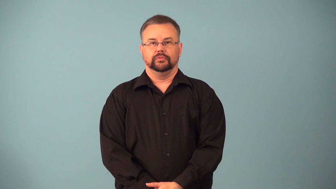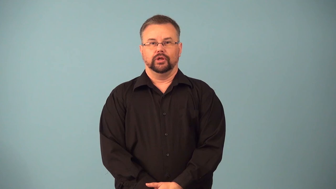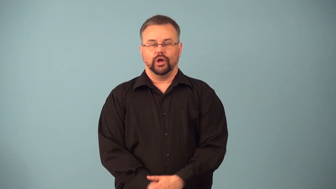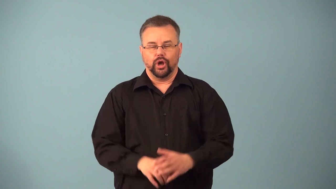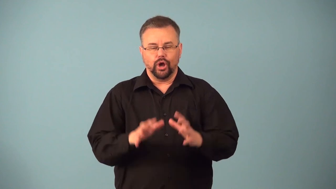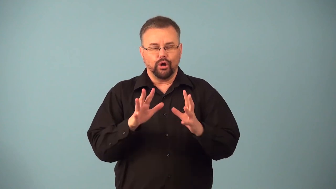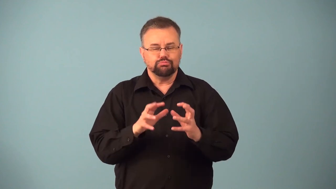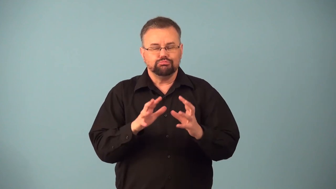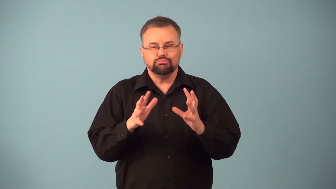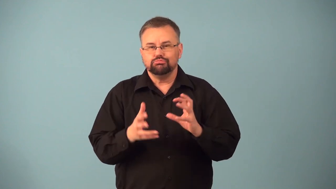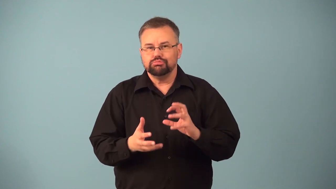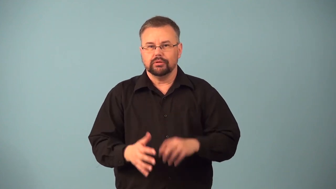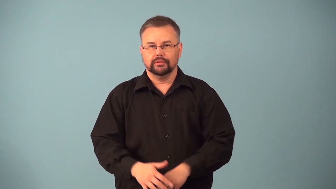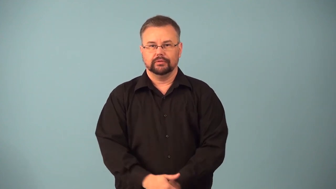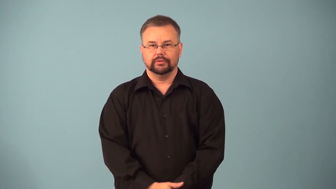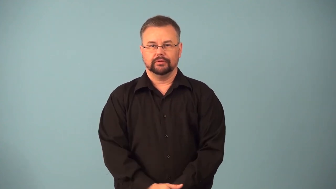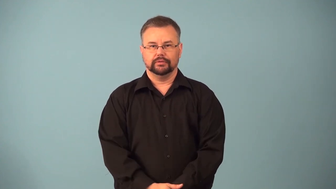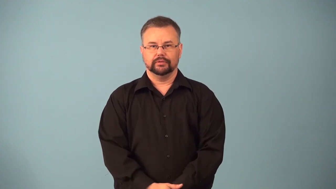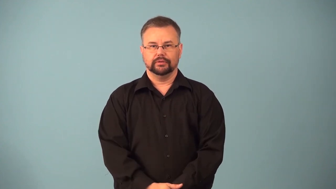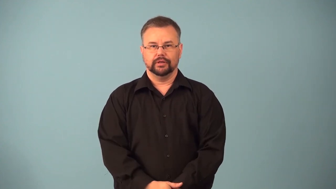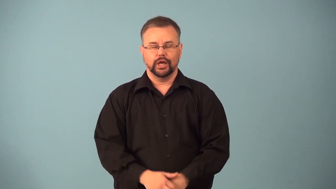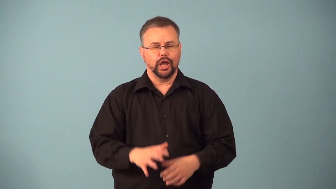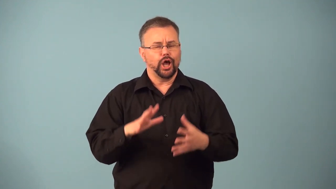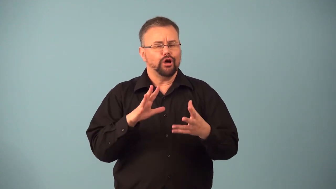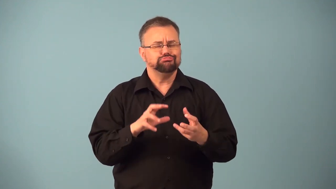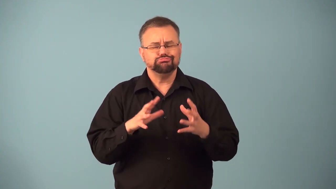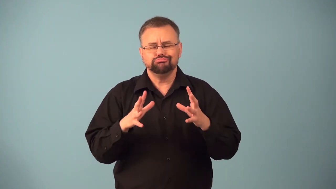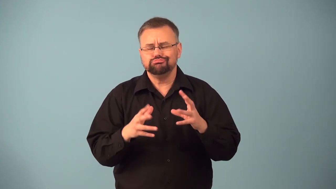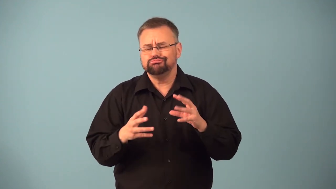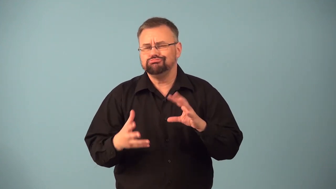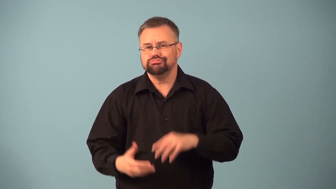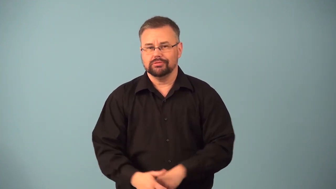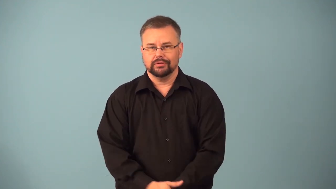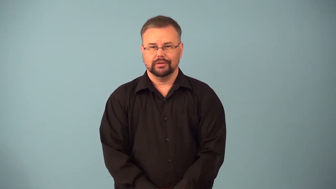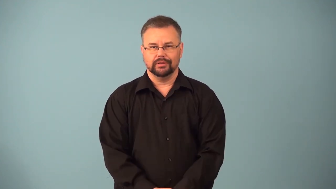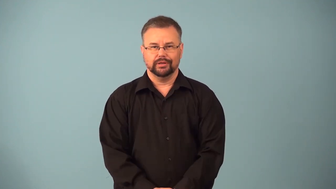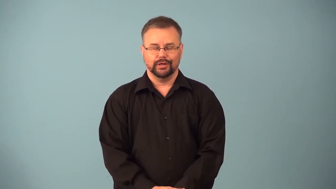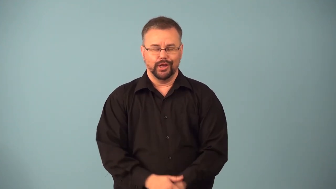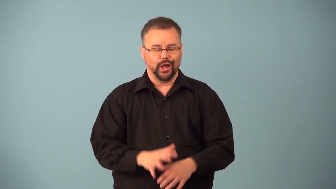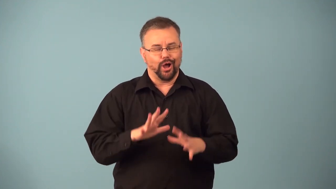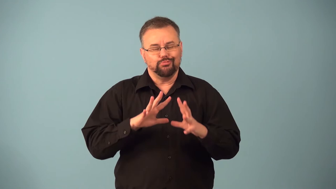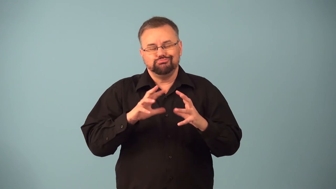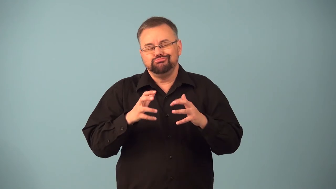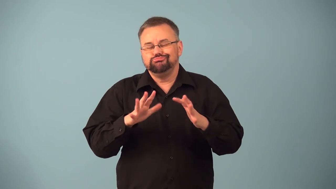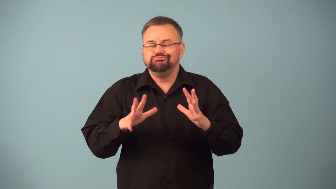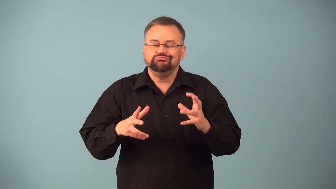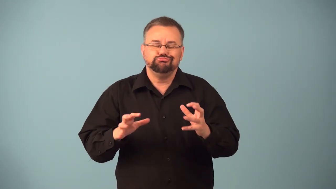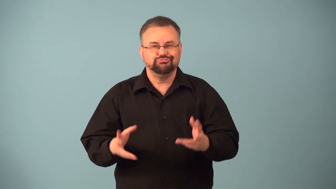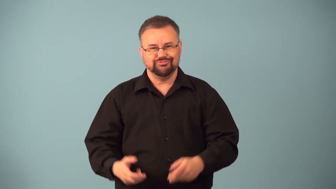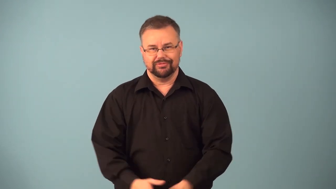fluffy,fluffier,fluffiest